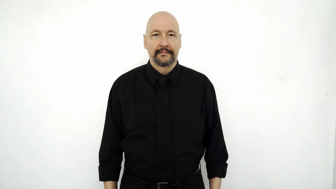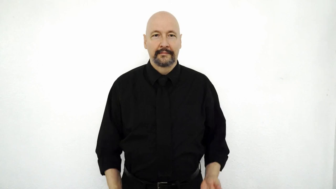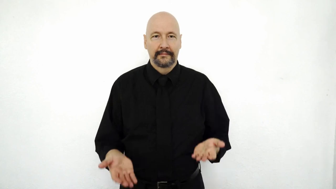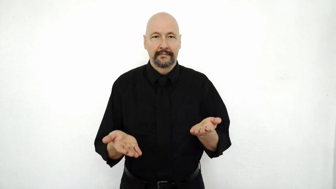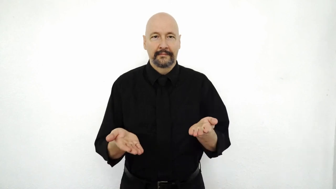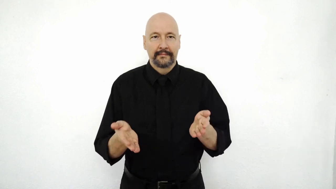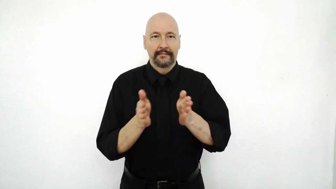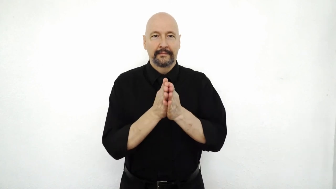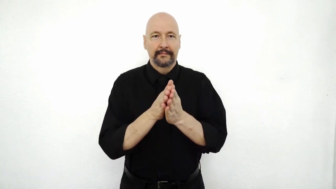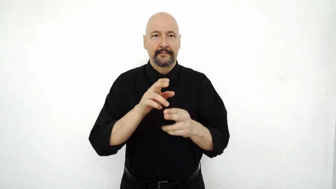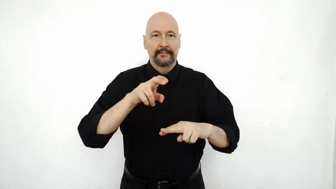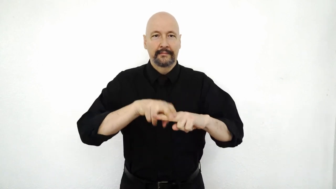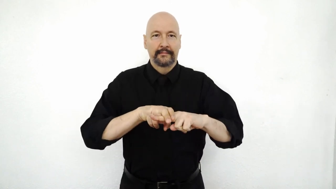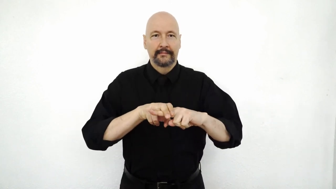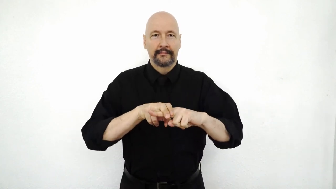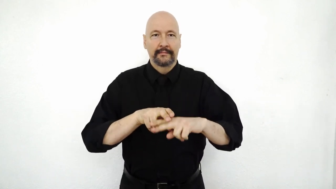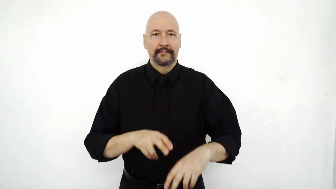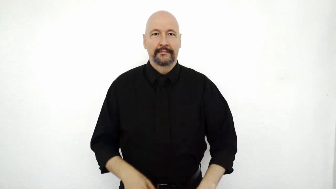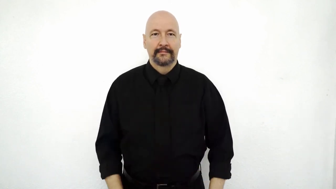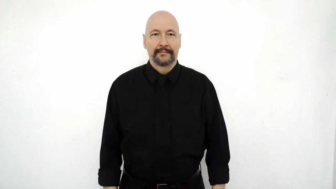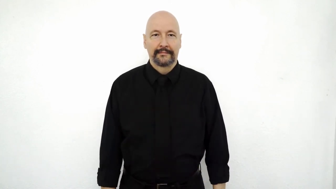folding chair (ASL) (compounded, single movements version)